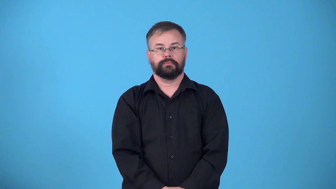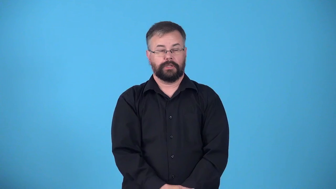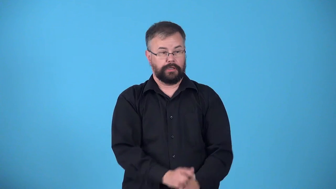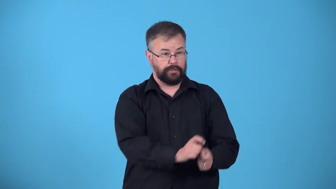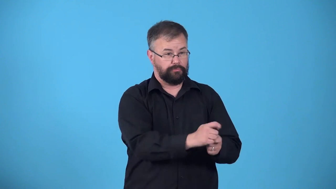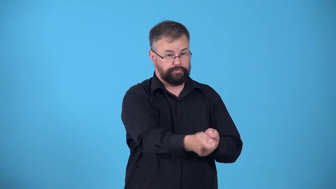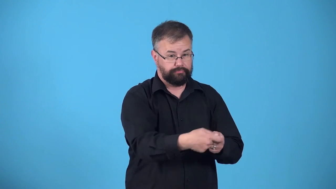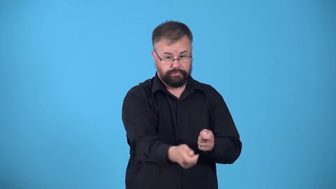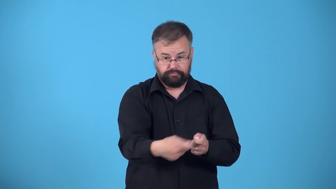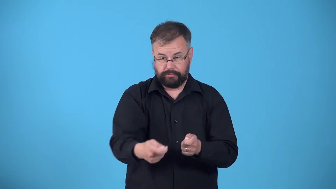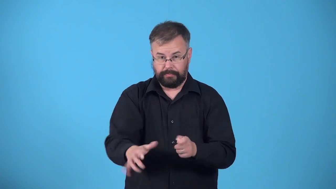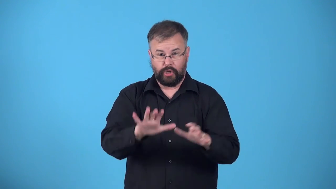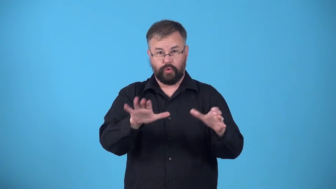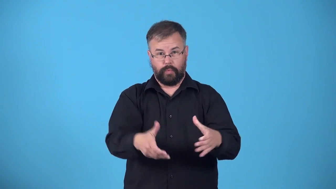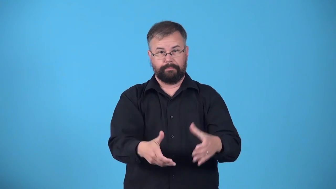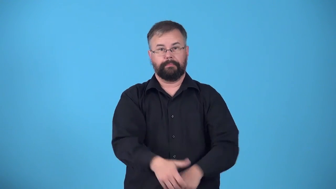handout,hand out-give